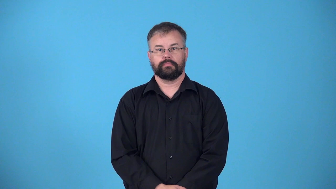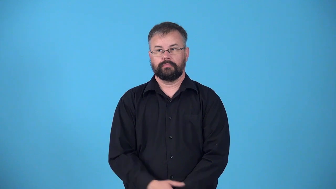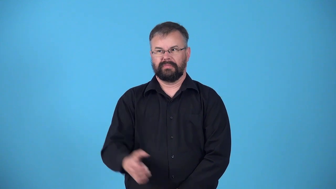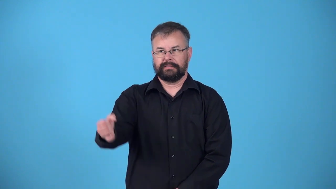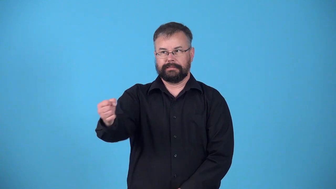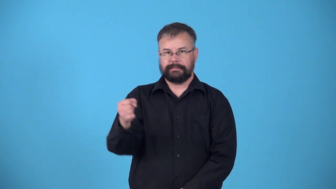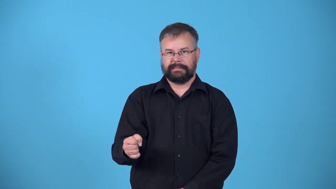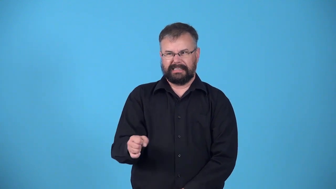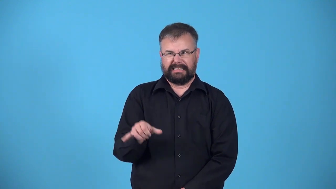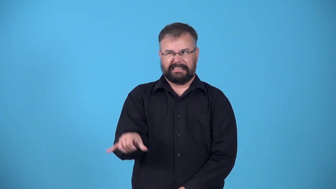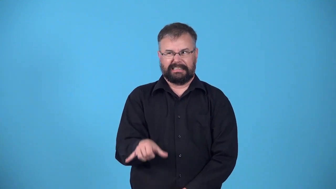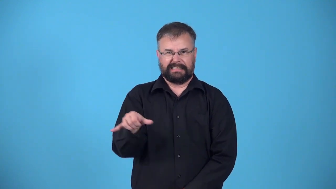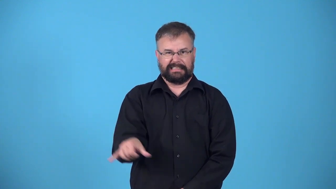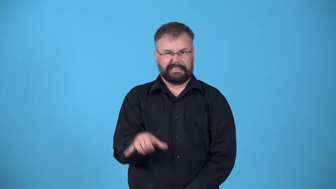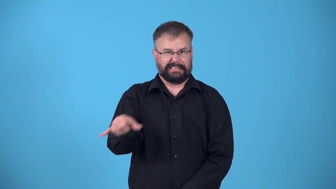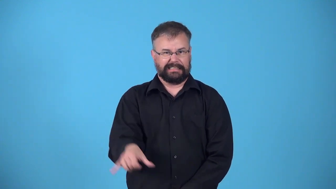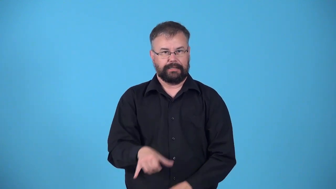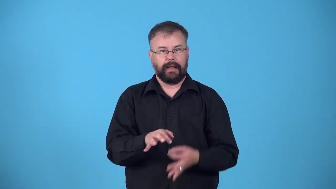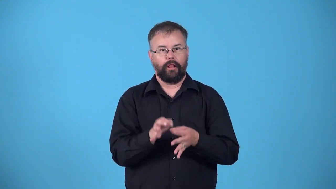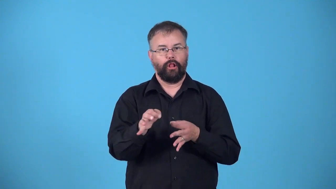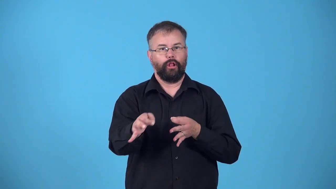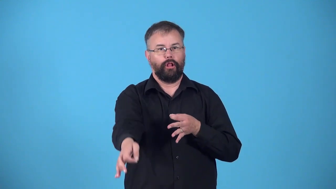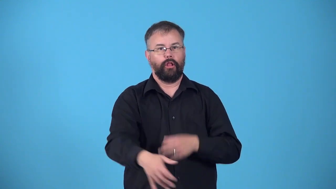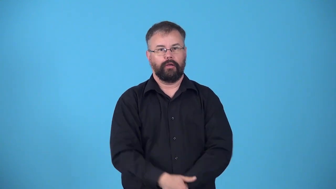keep